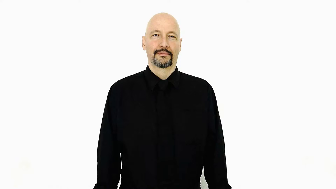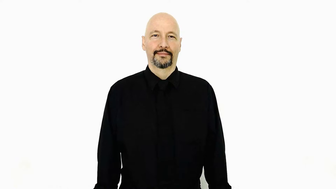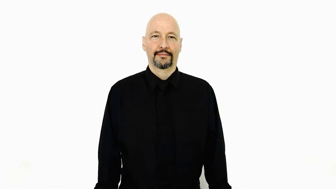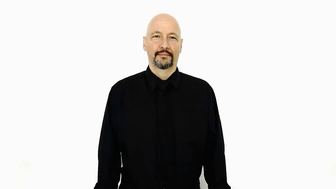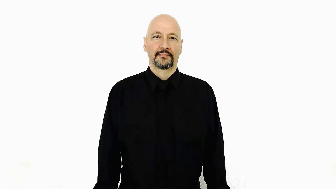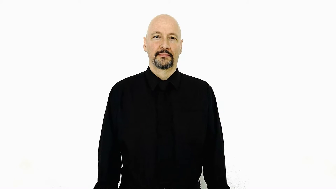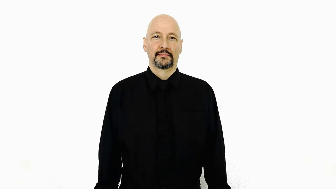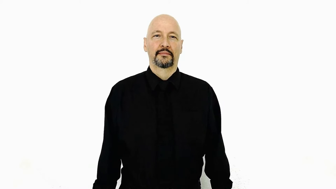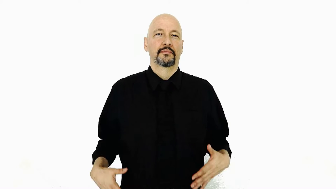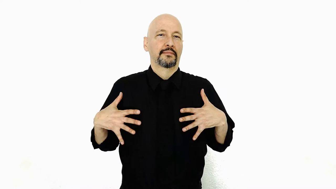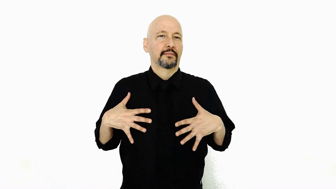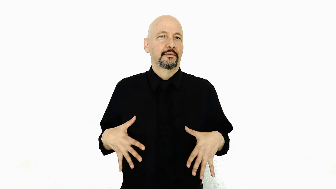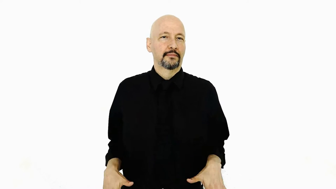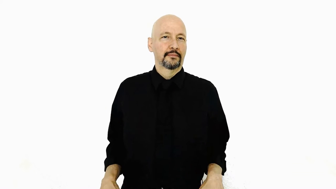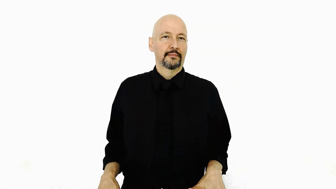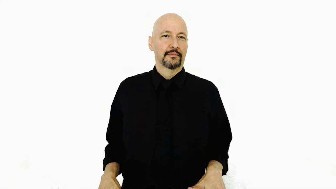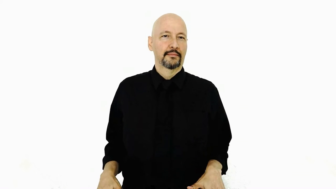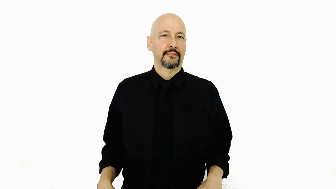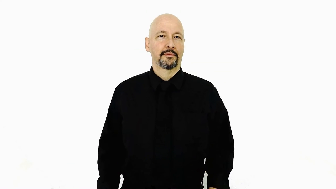dress/a dress